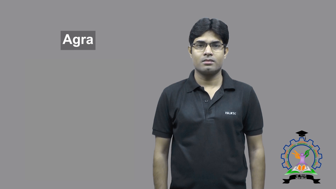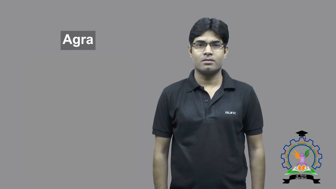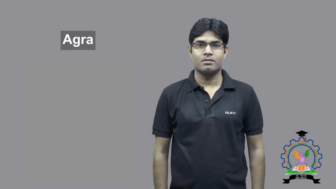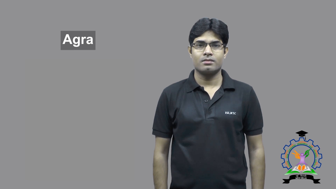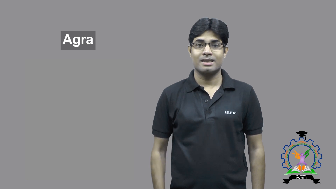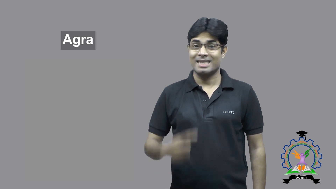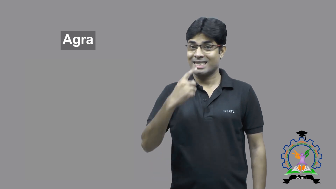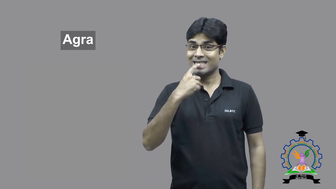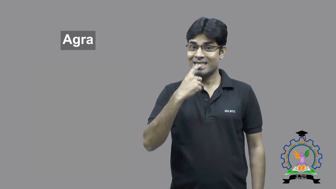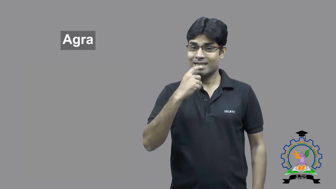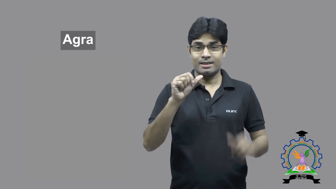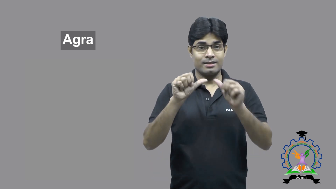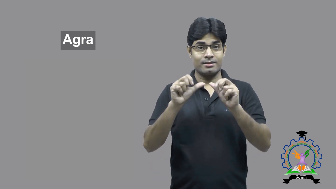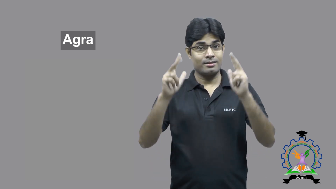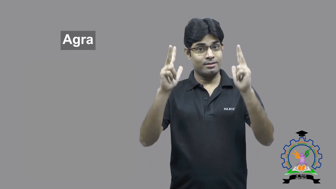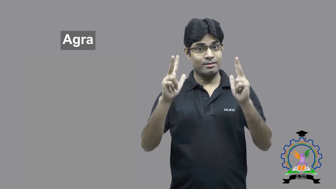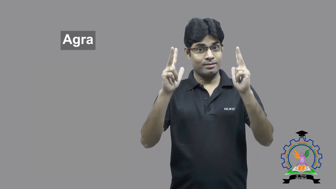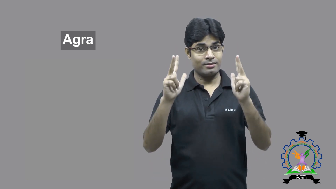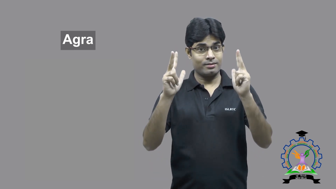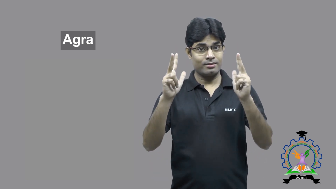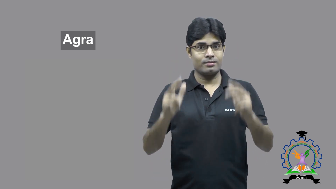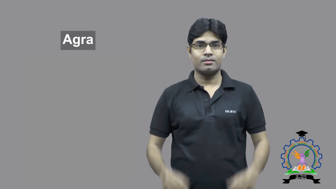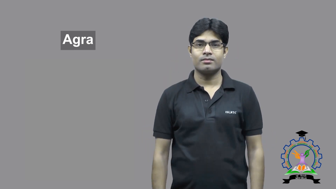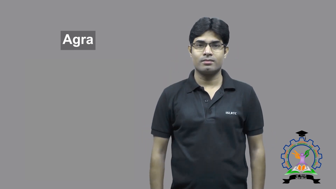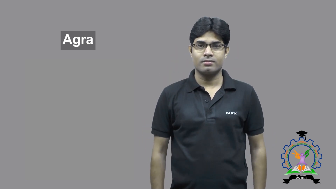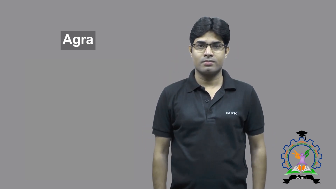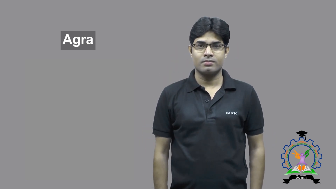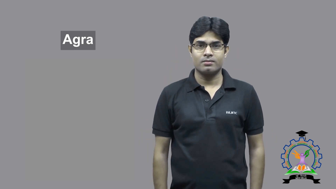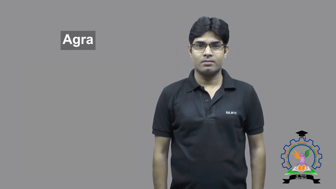Agra